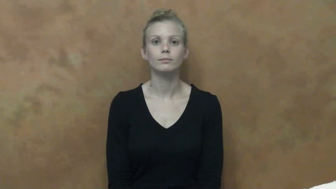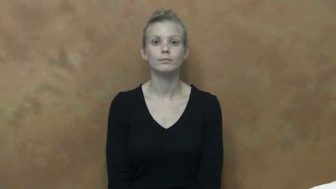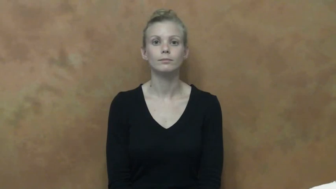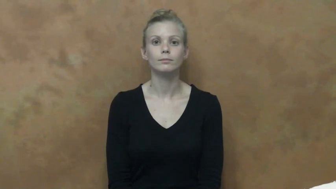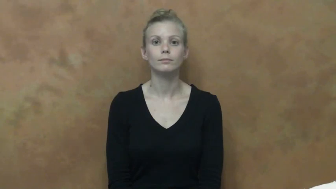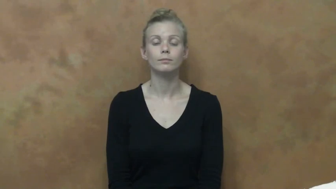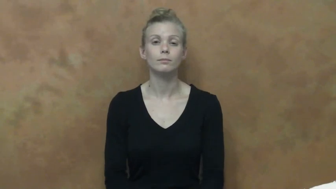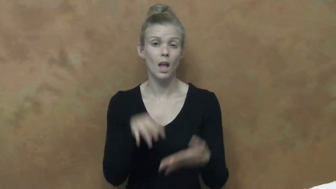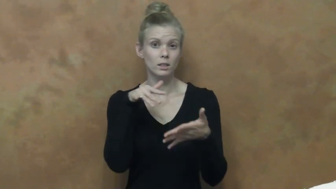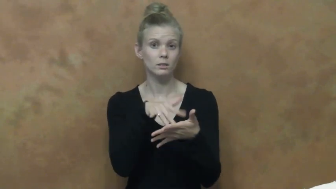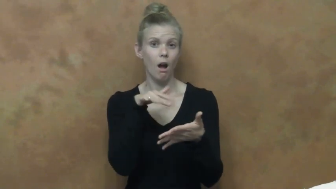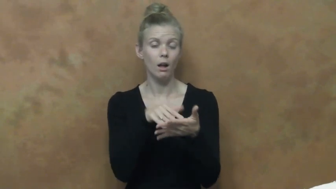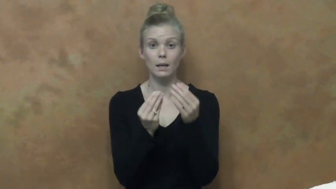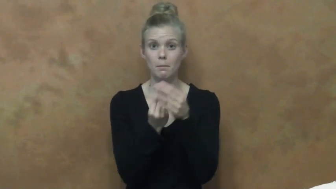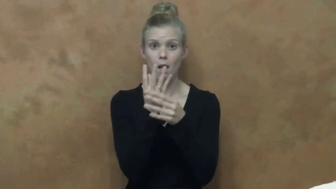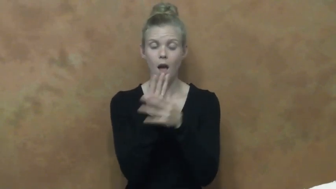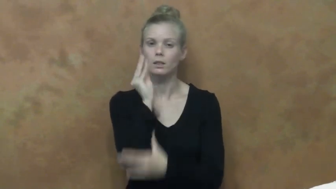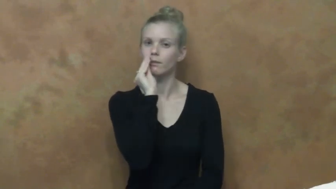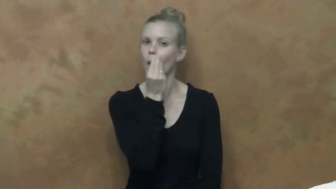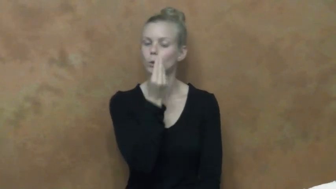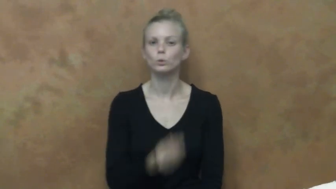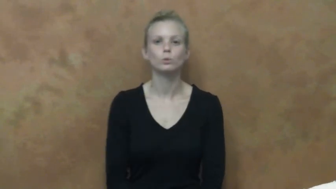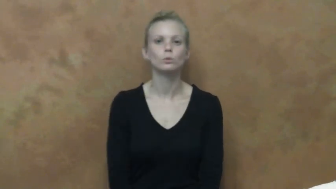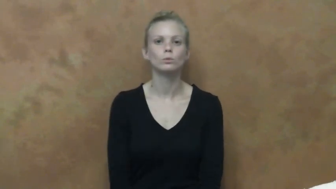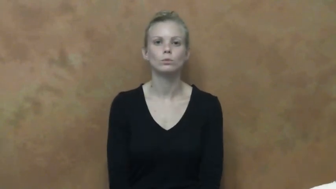botany